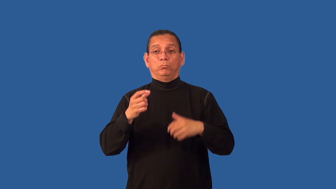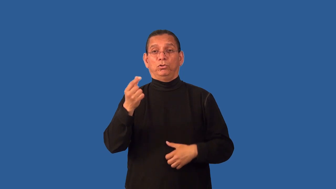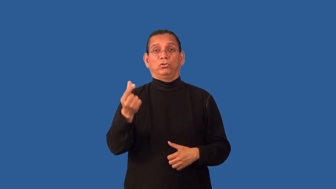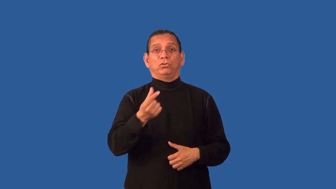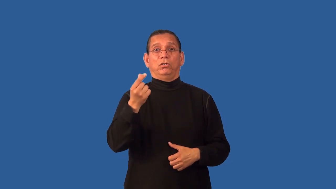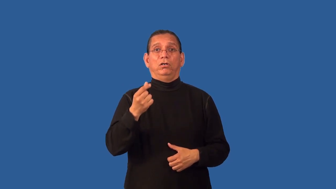guard-basketball,football